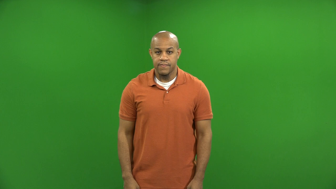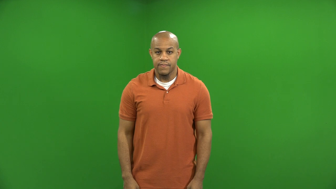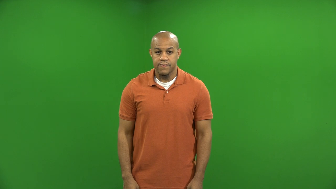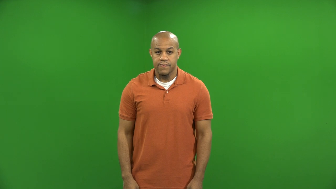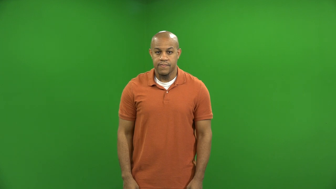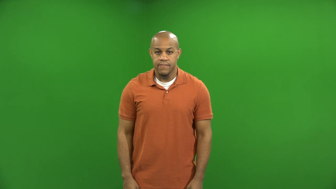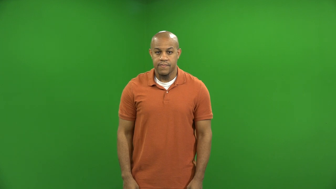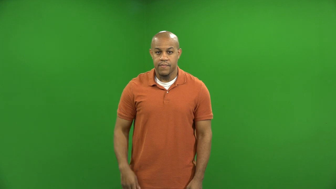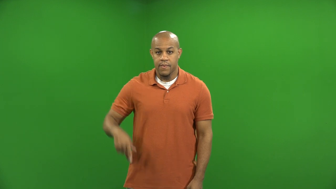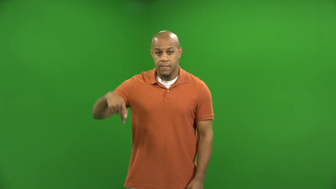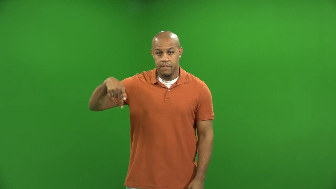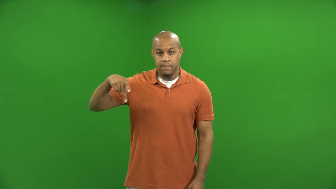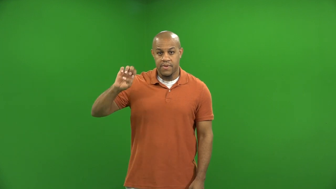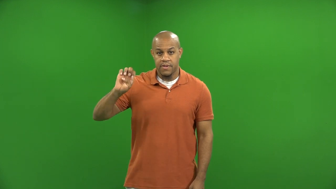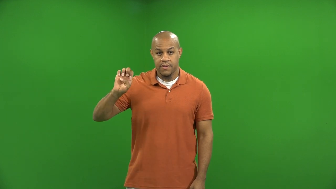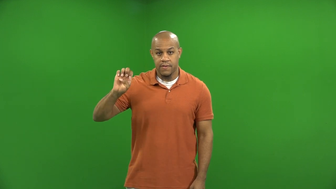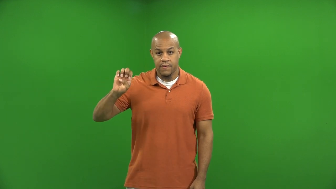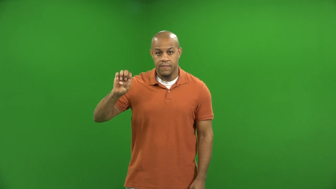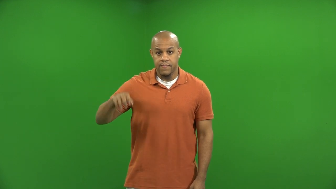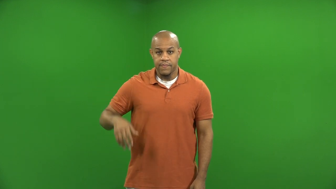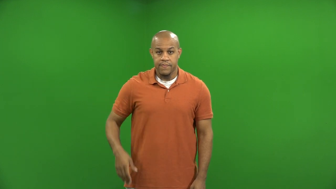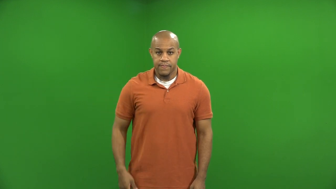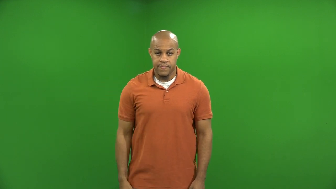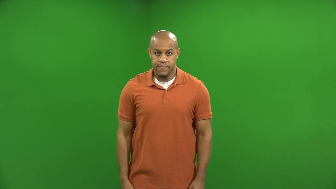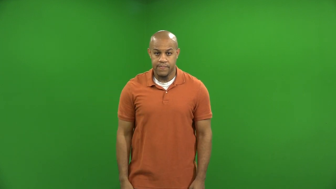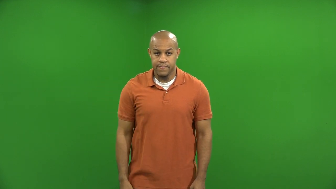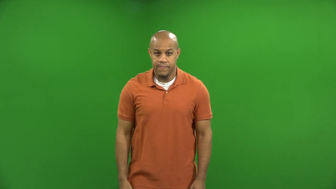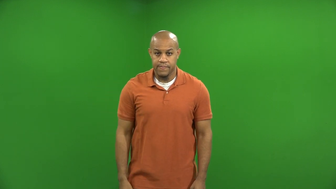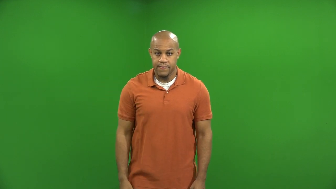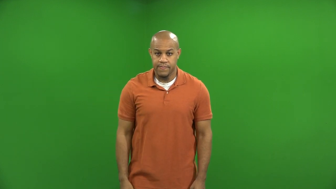PE,physical educaion